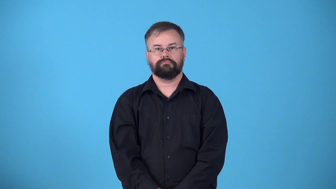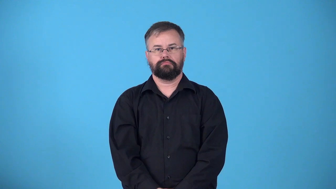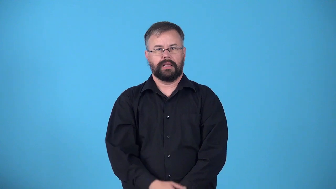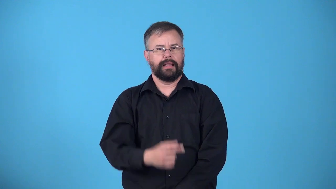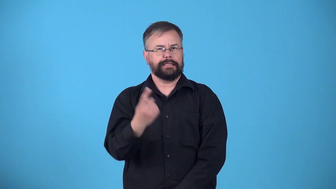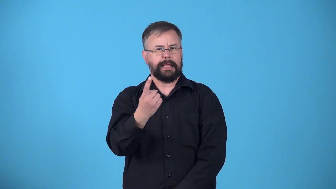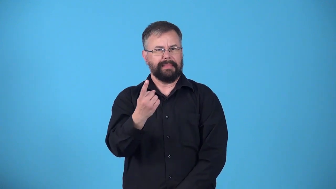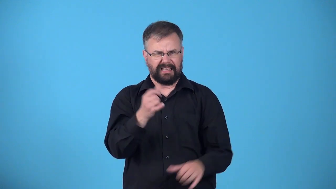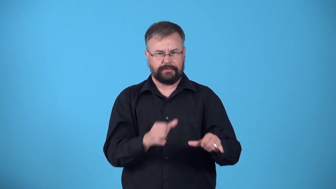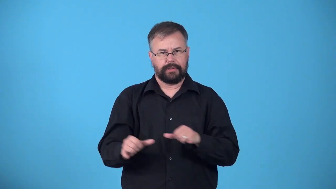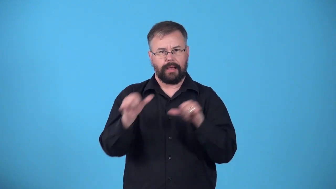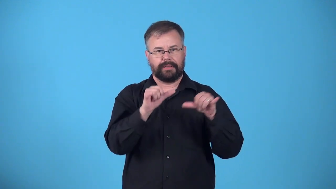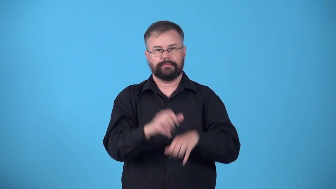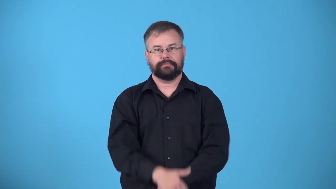hallmark